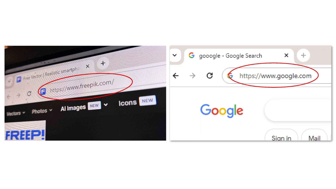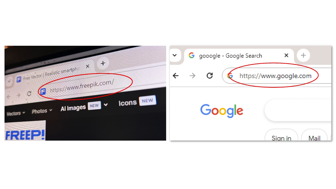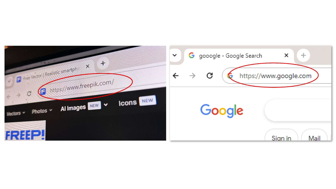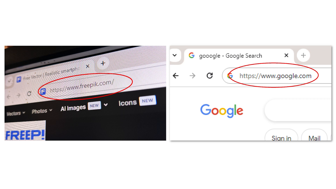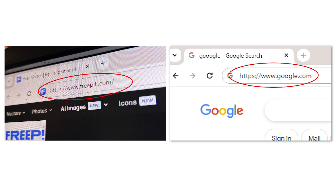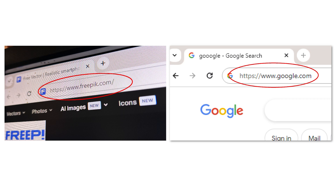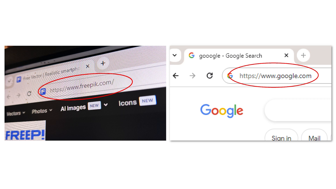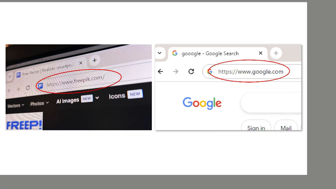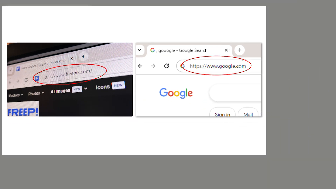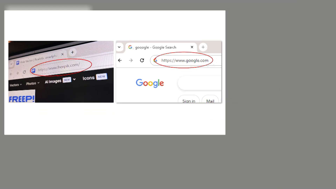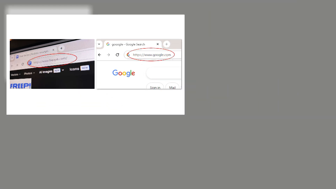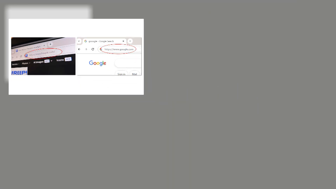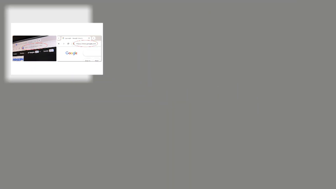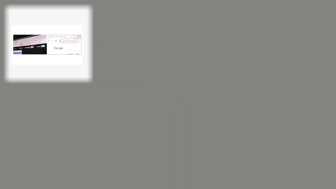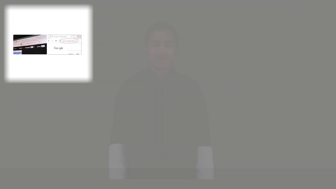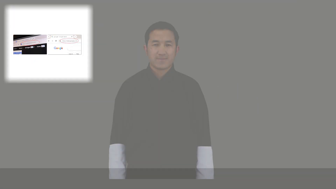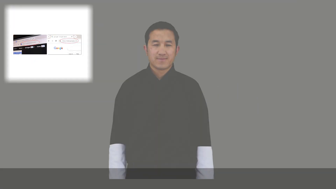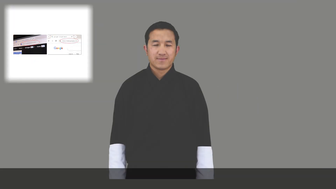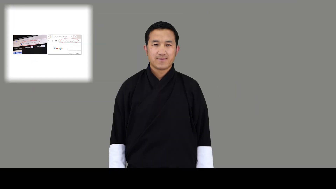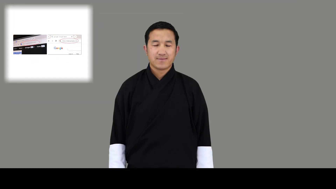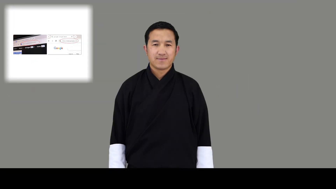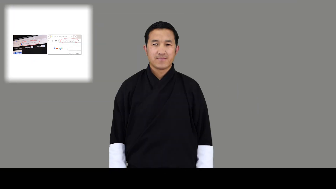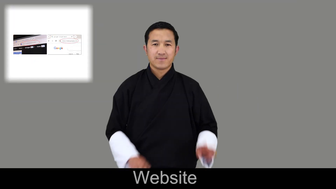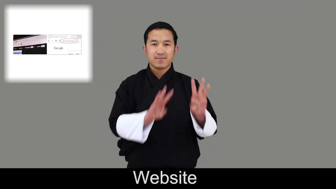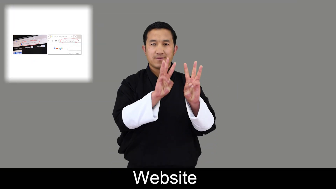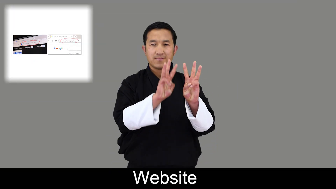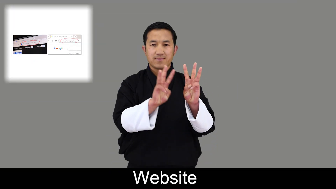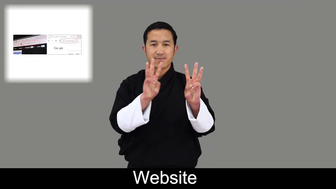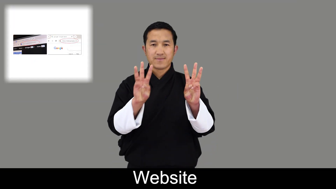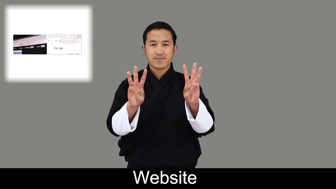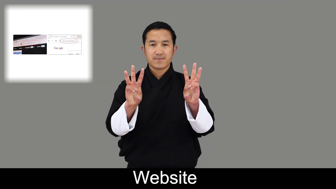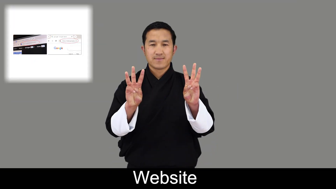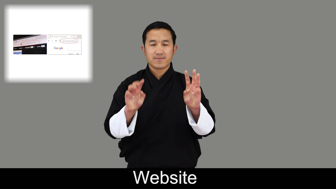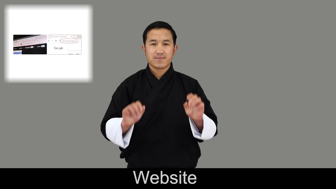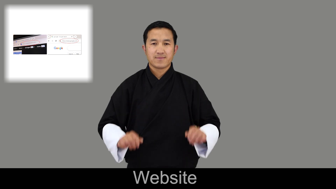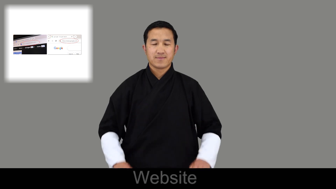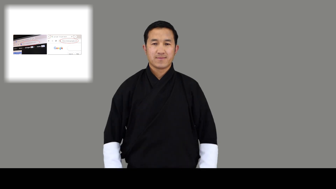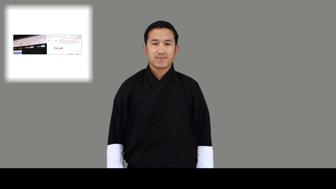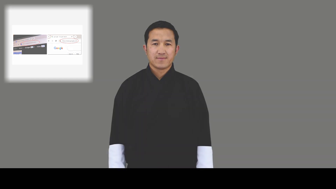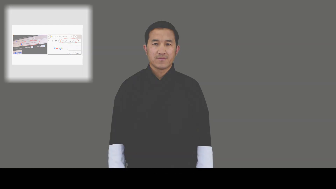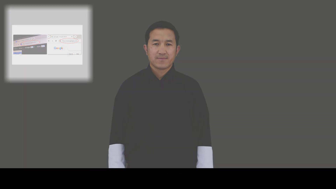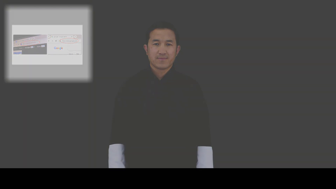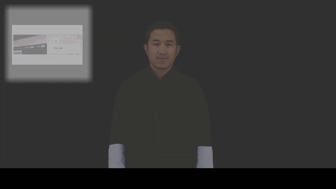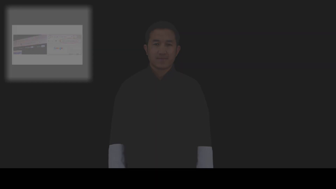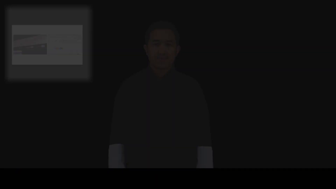Website